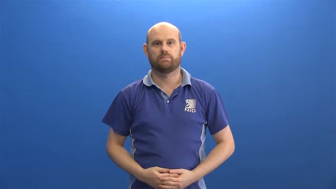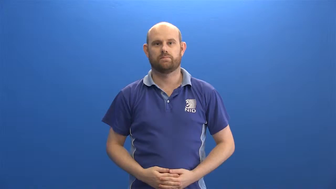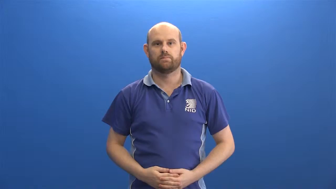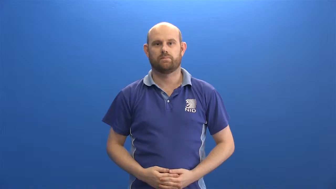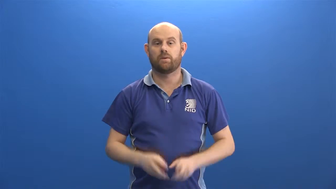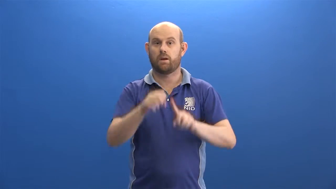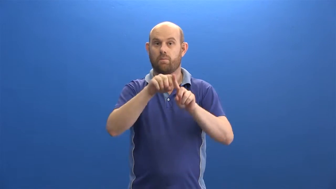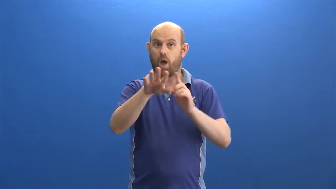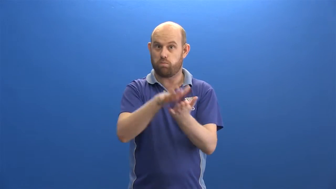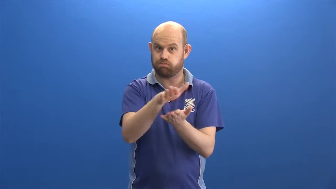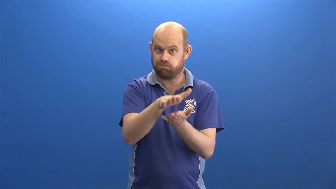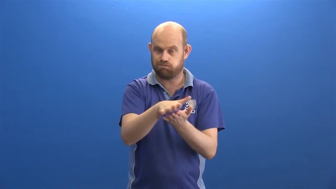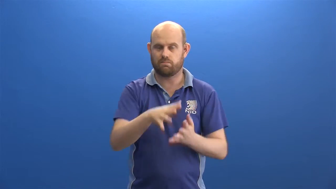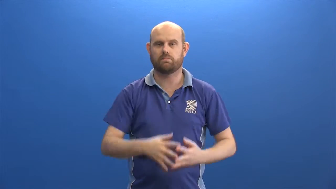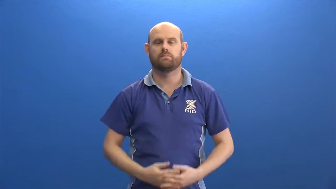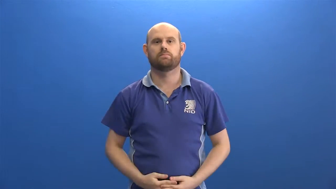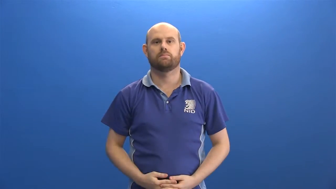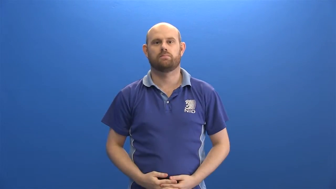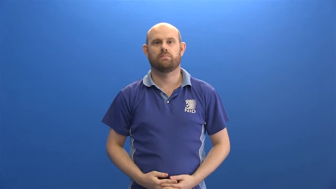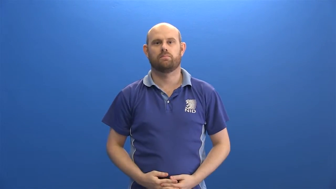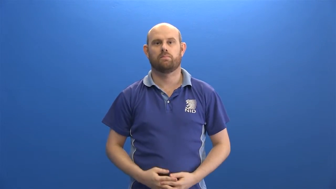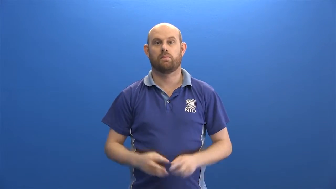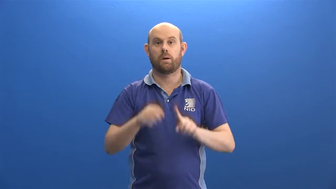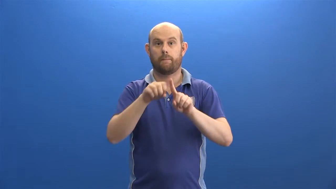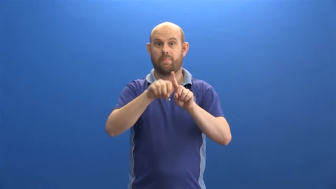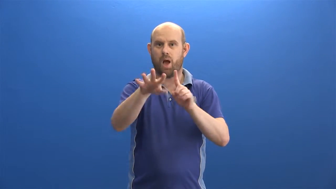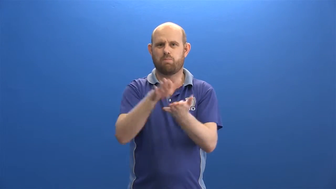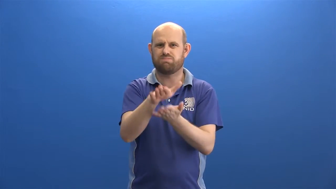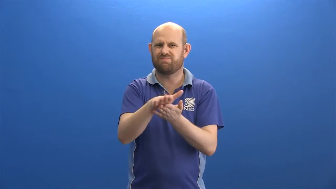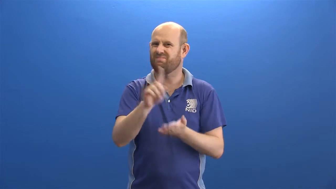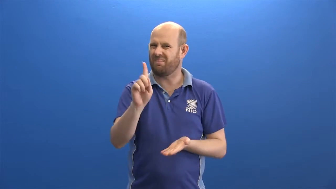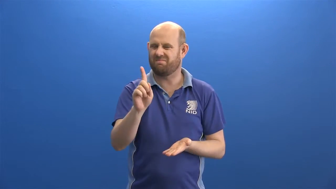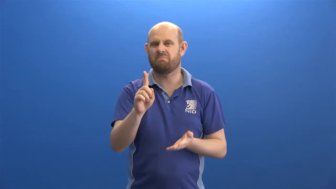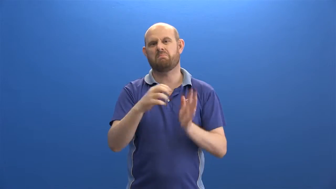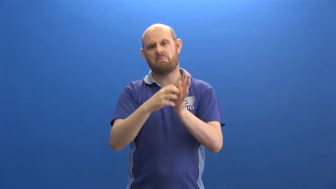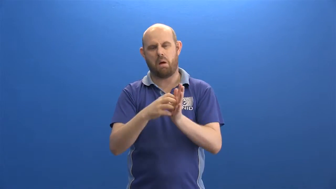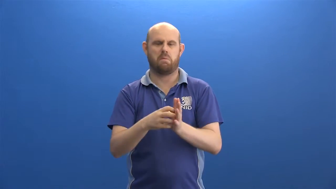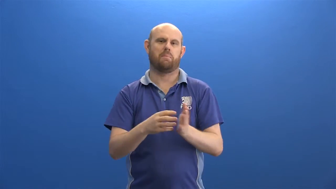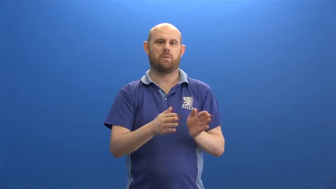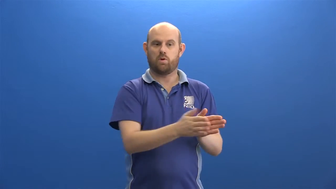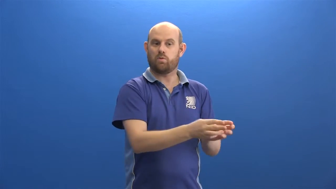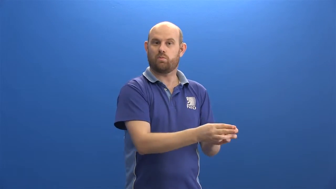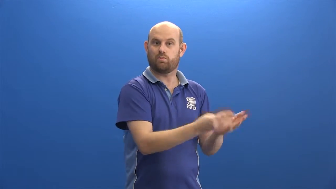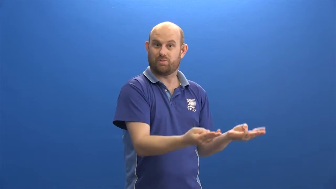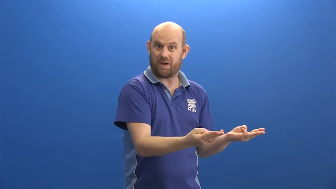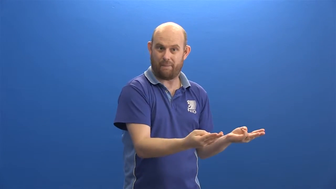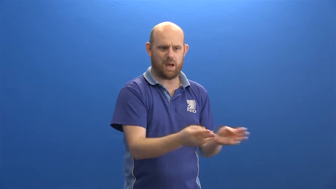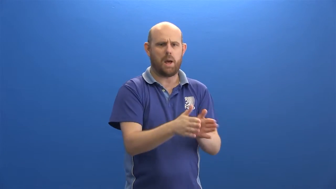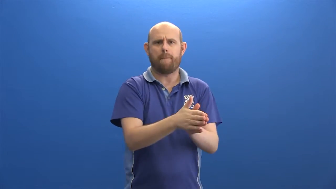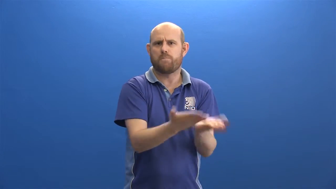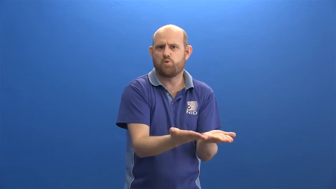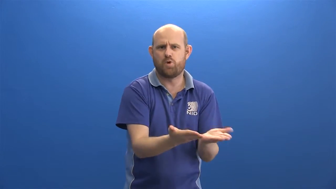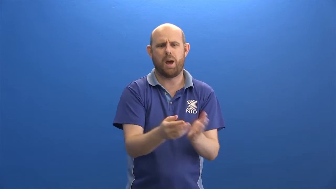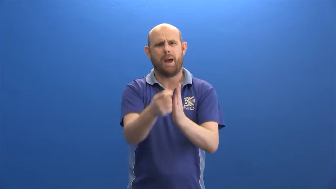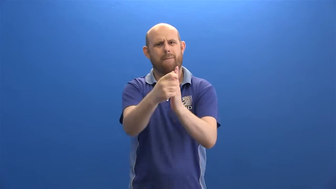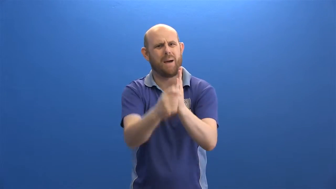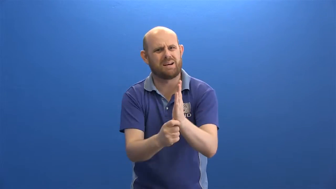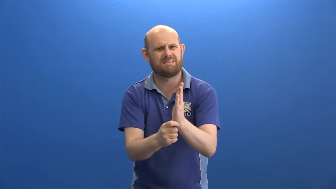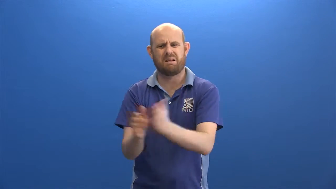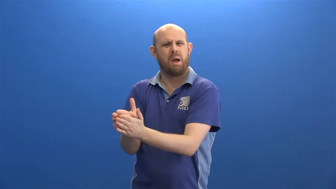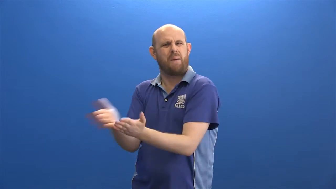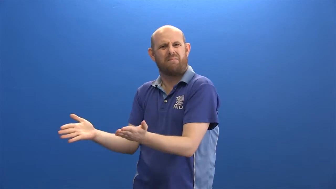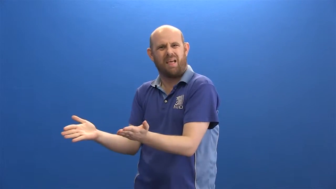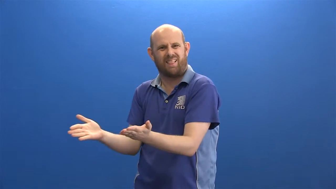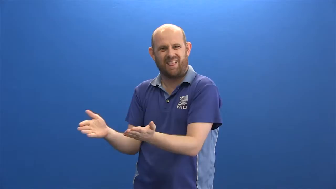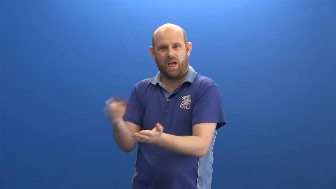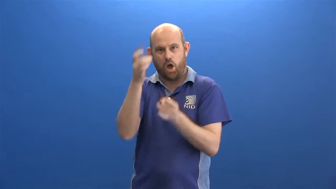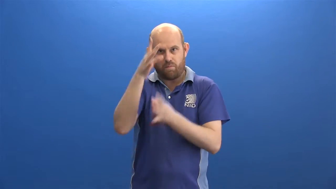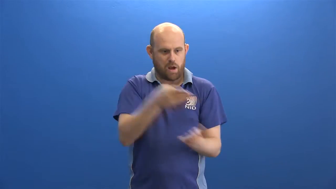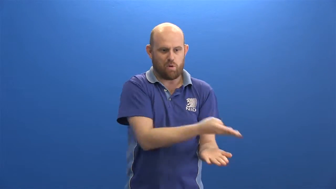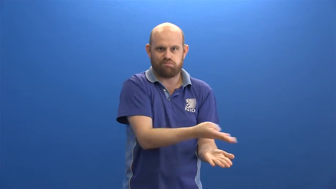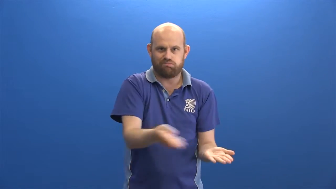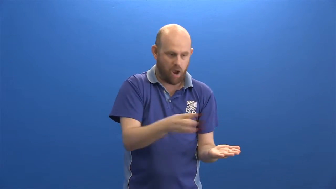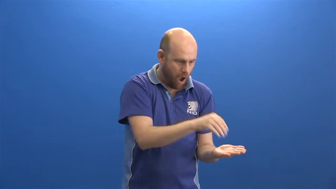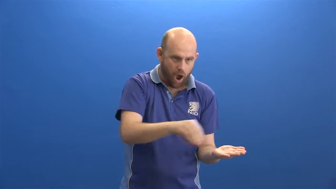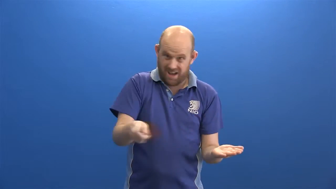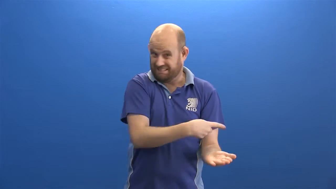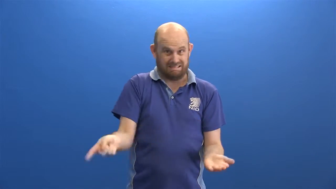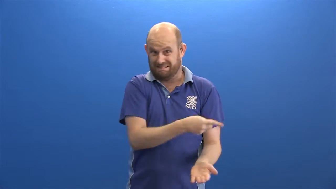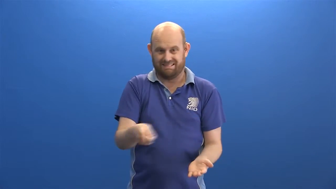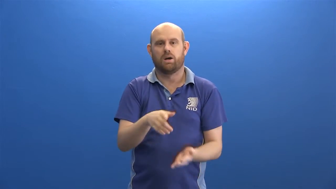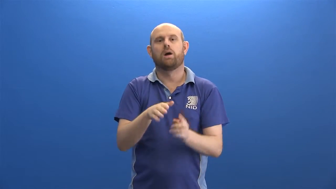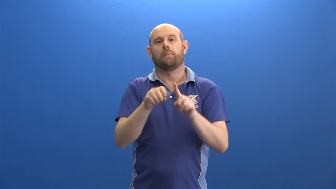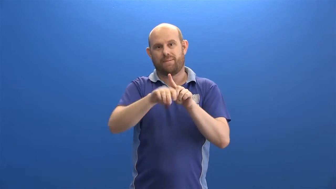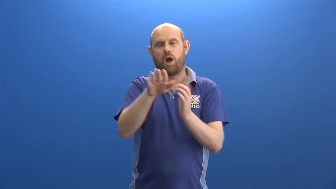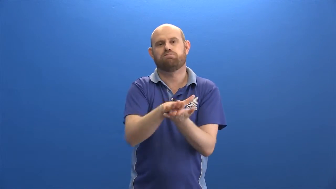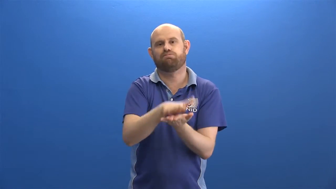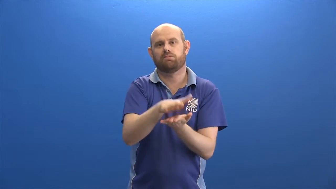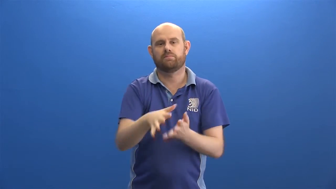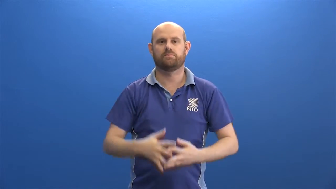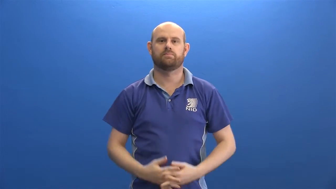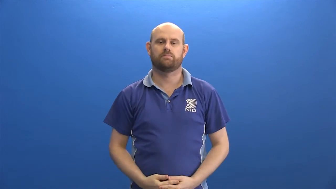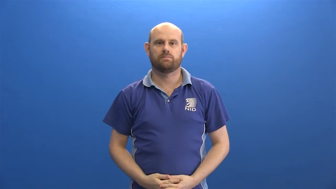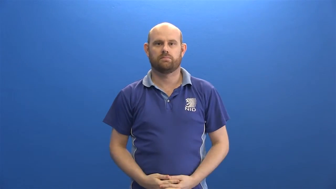Print media